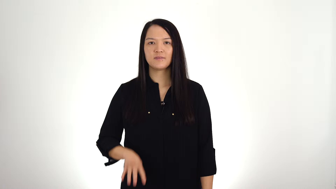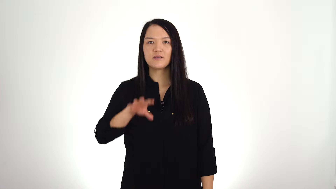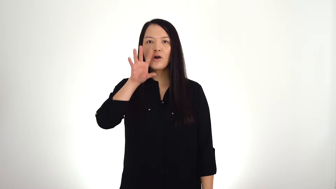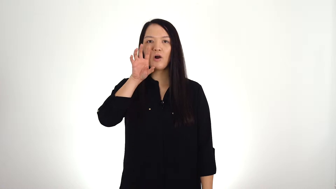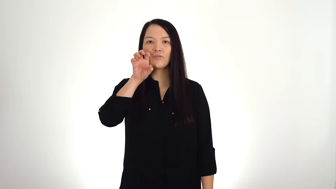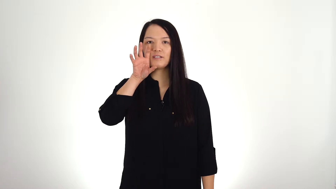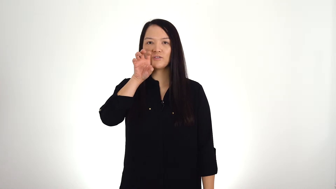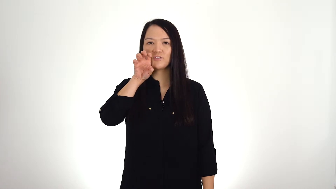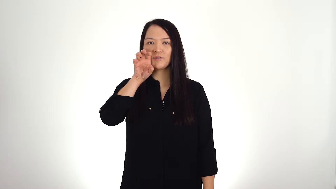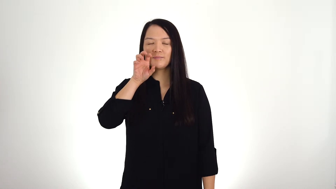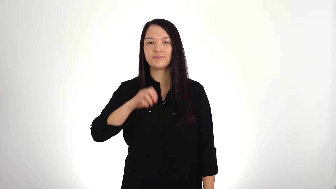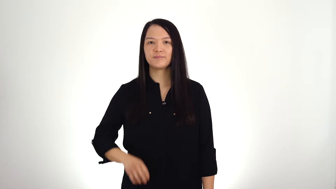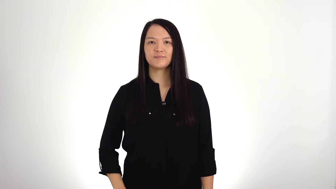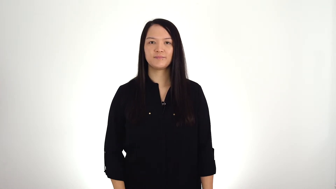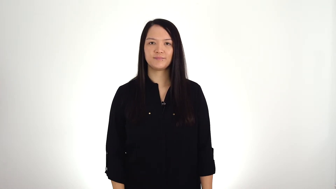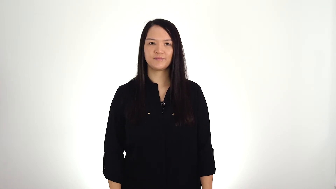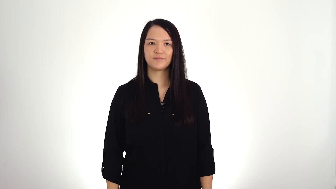Orange